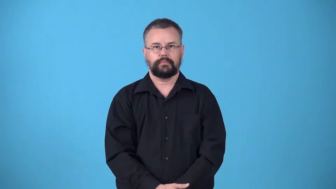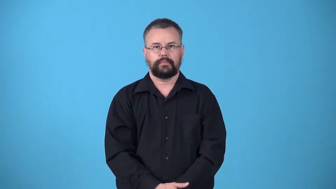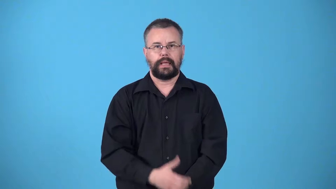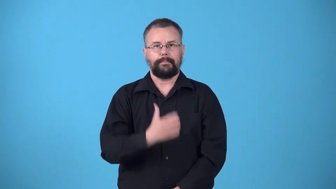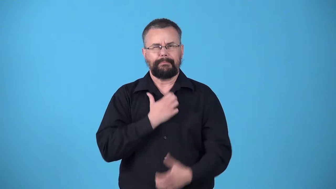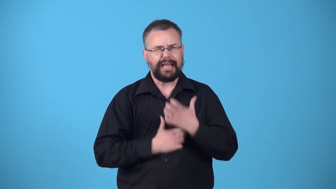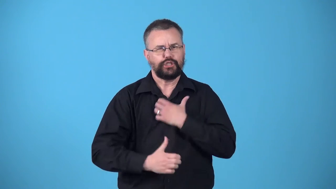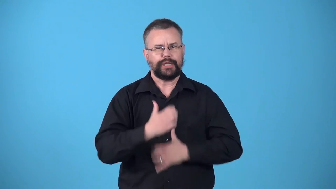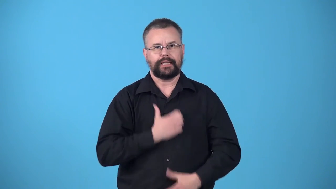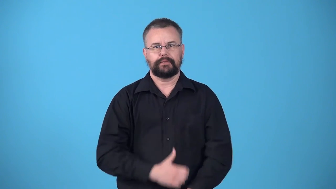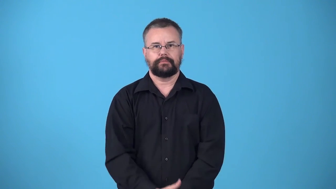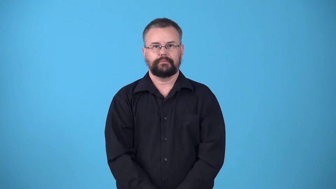warmblooded-passionate